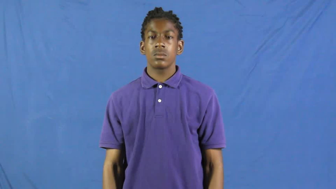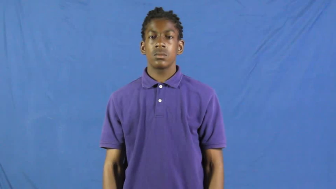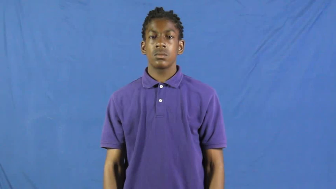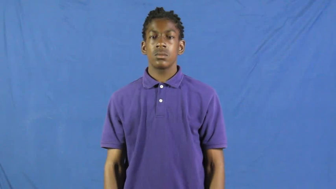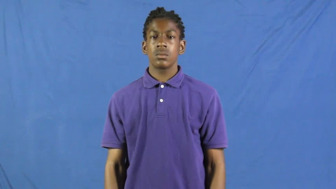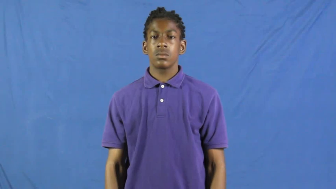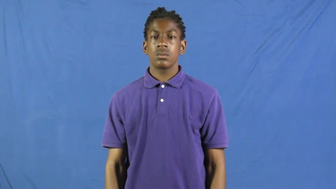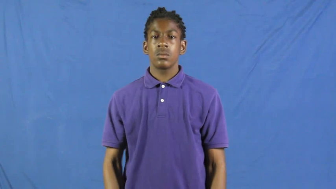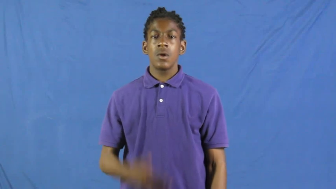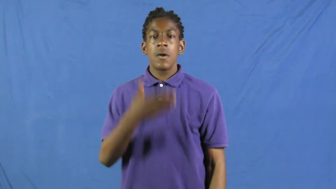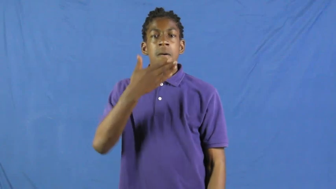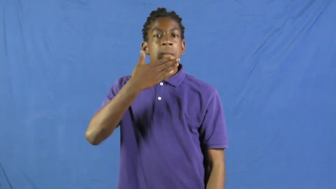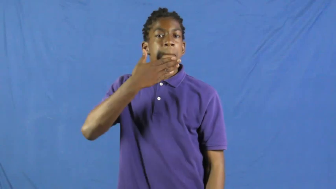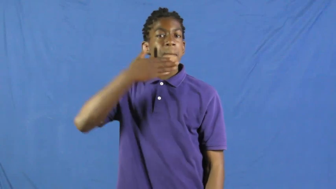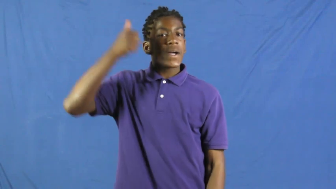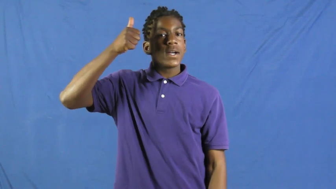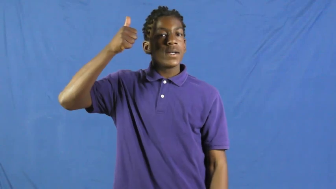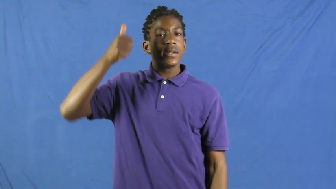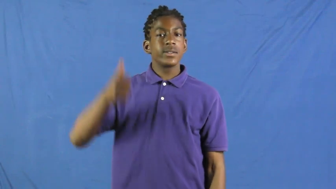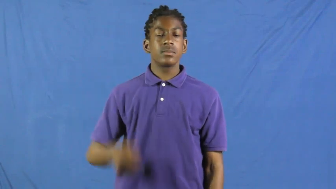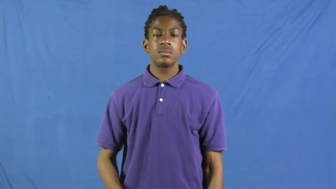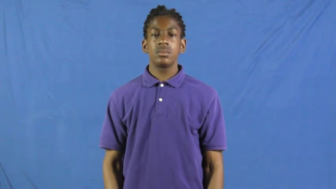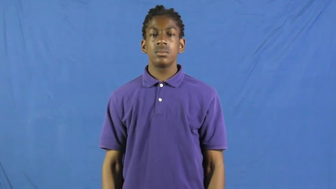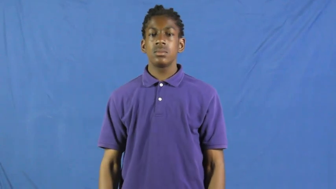cut above,finer,choicesr,greater,superior